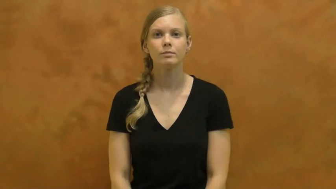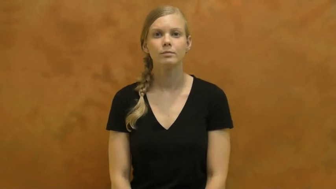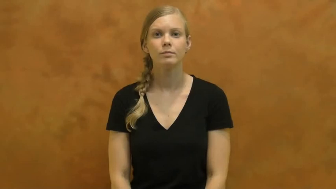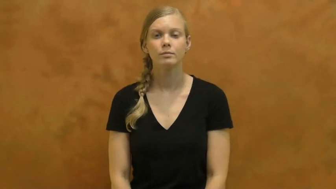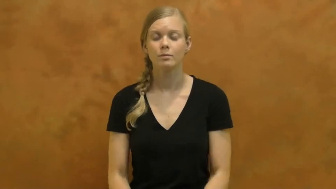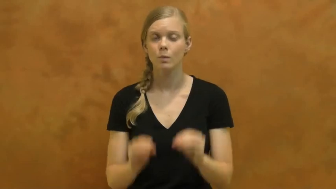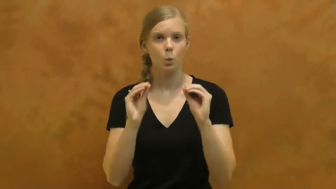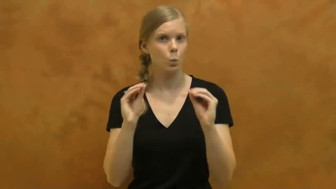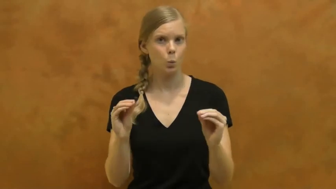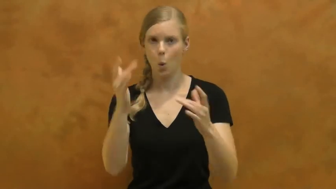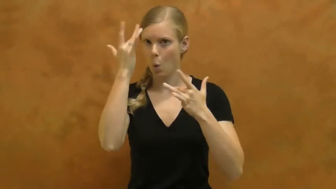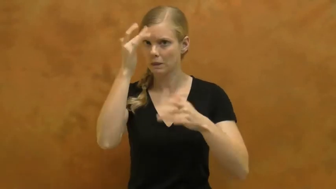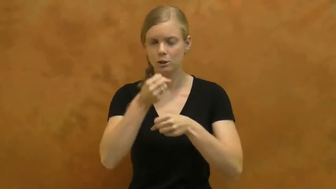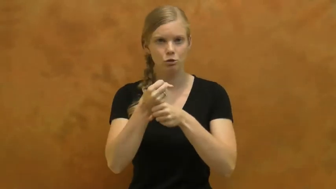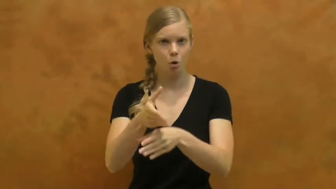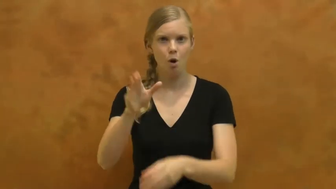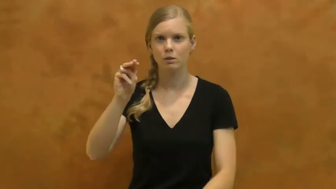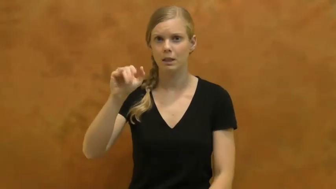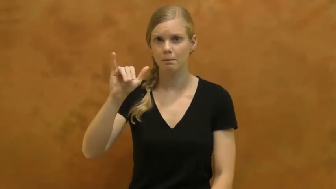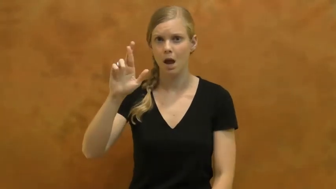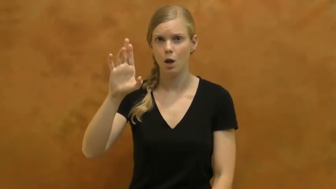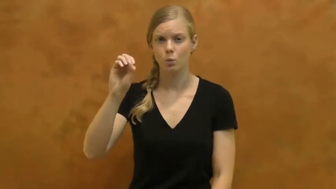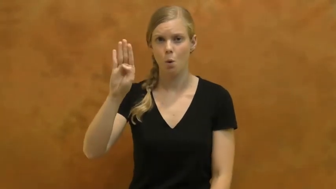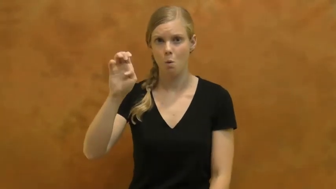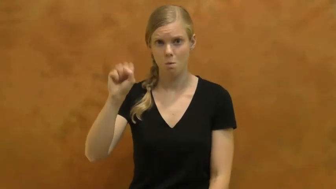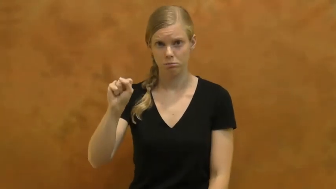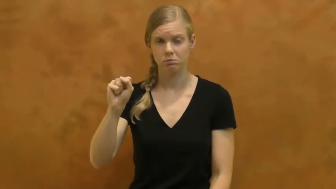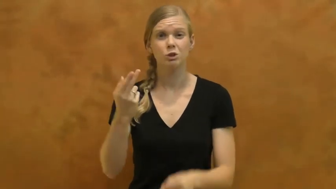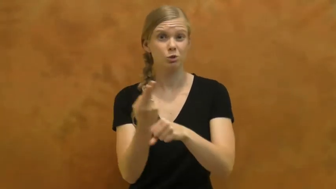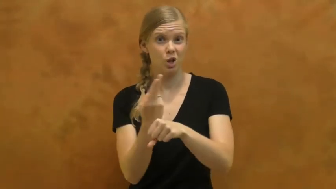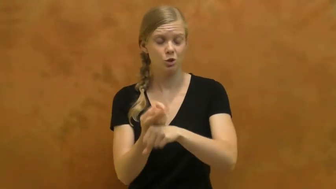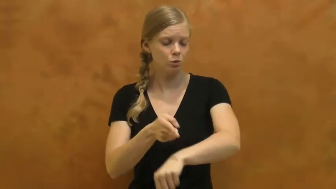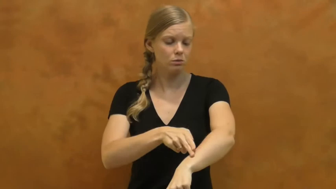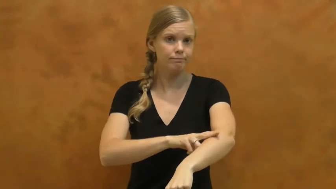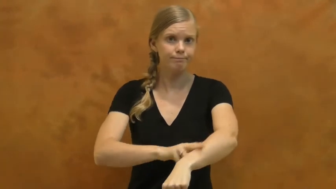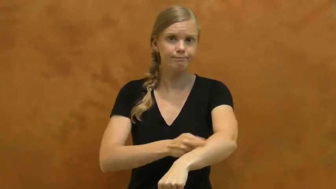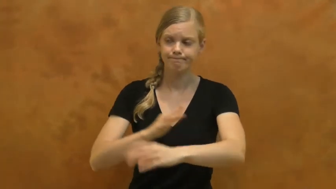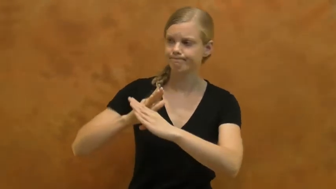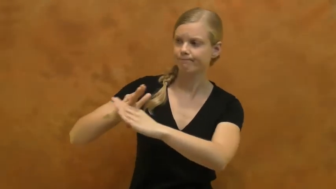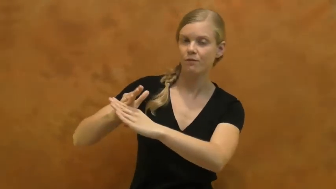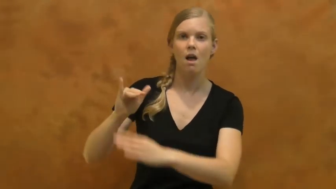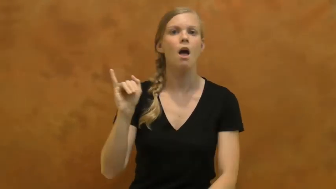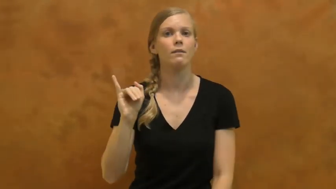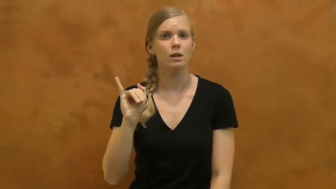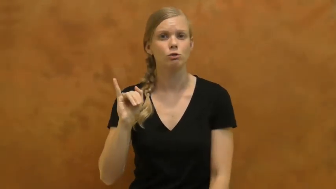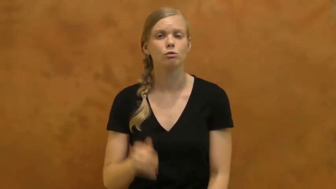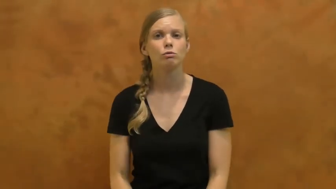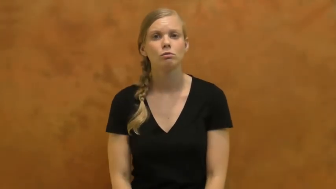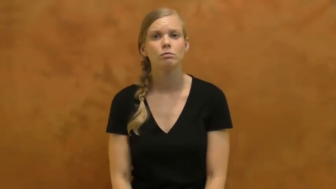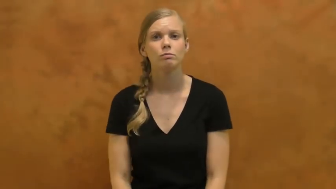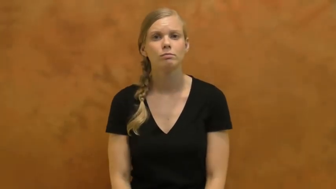aseptic